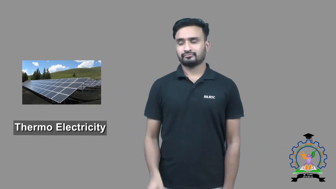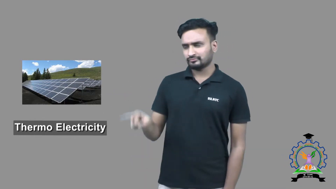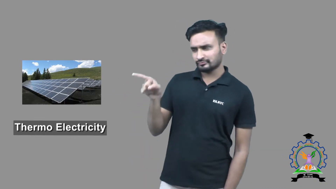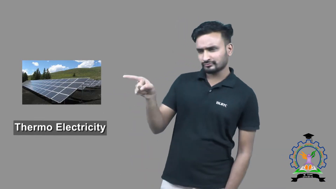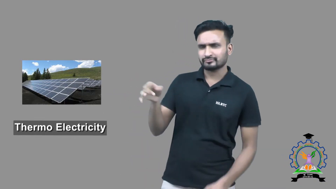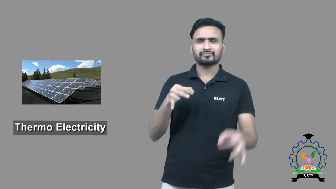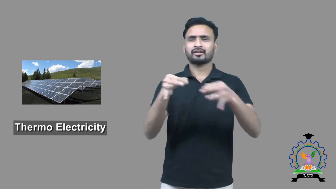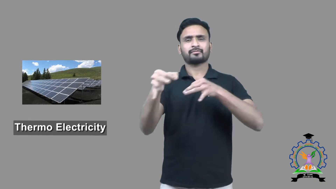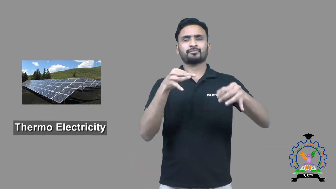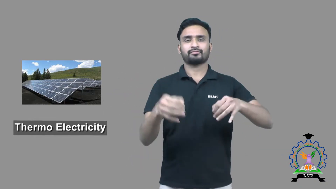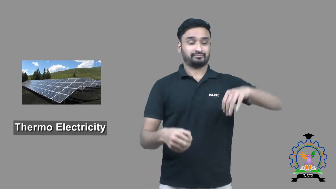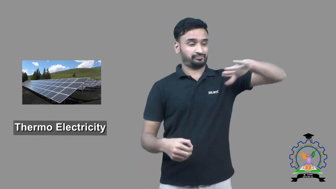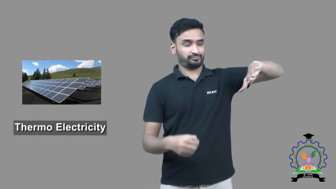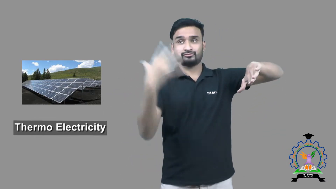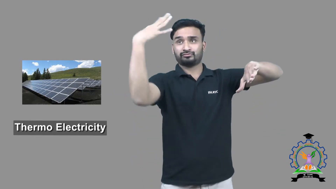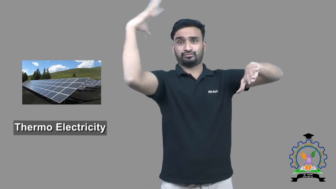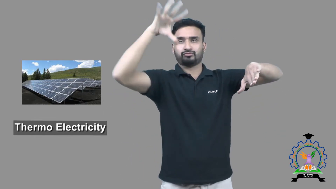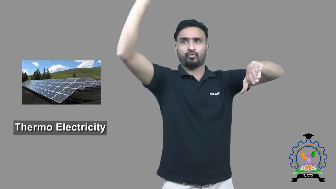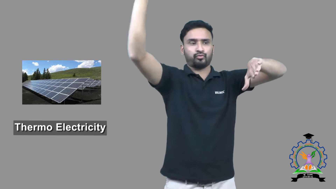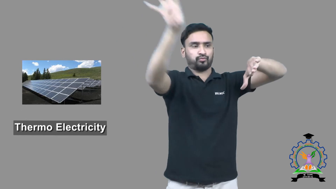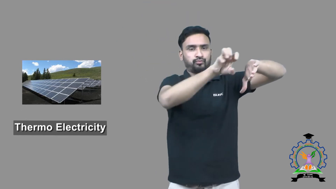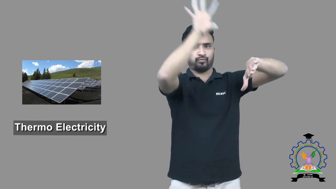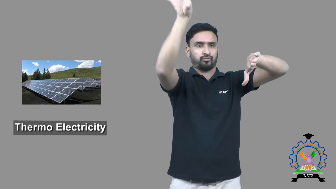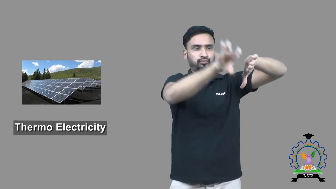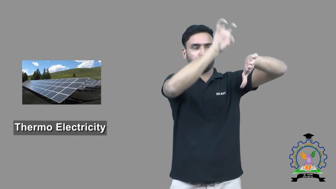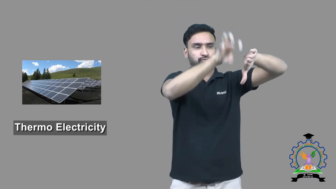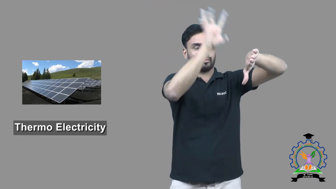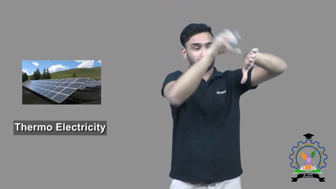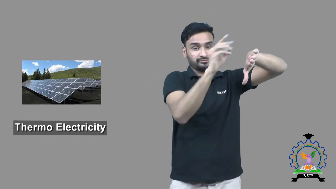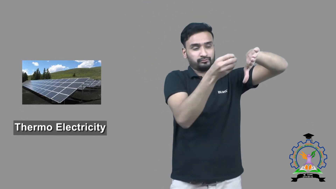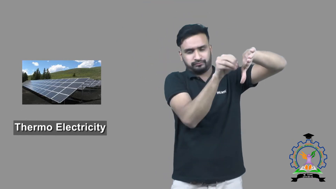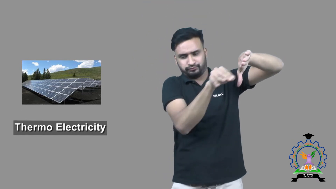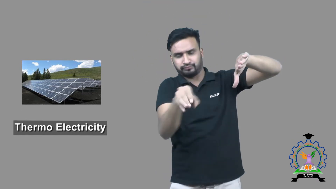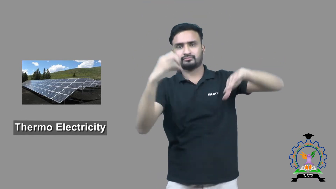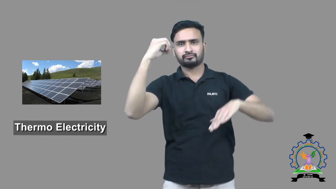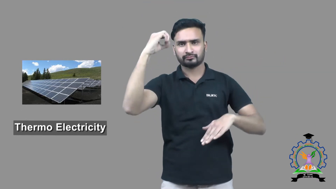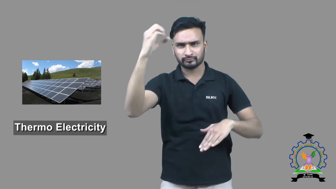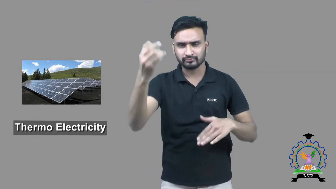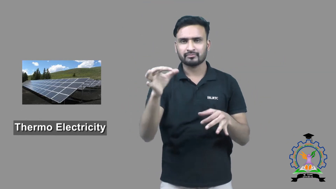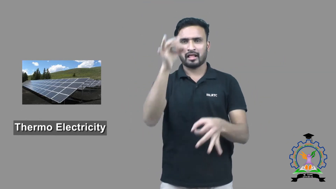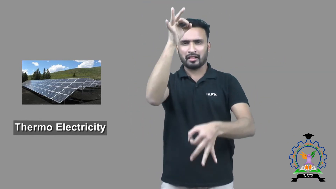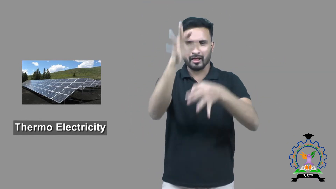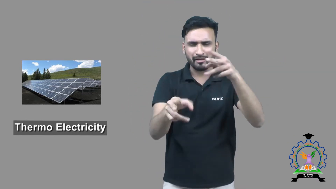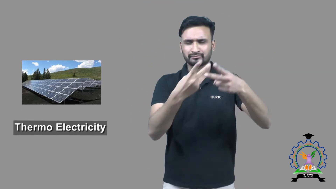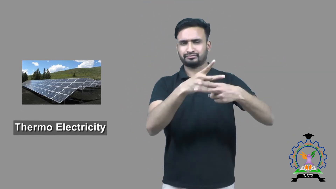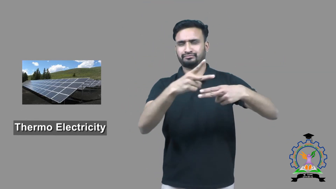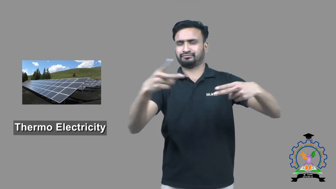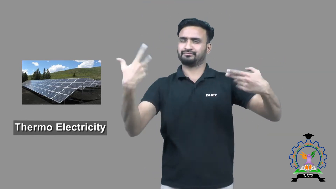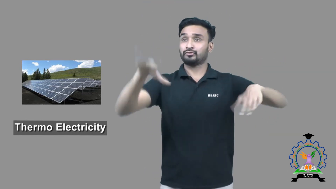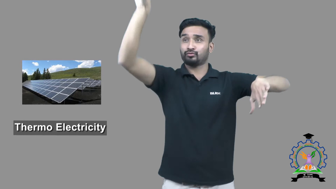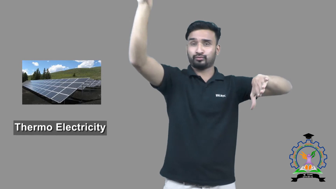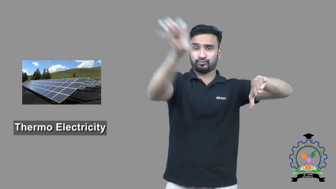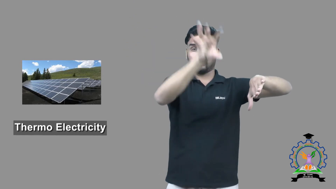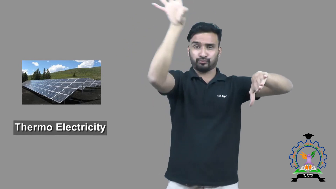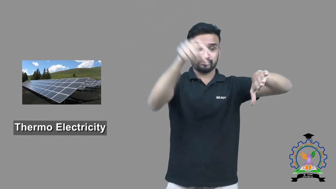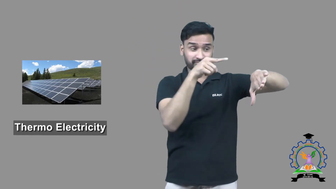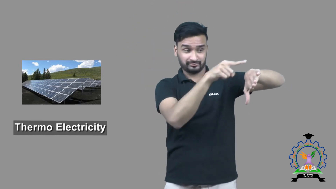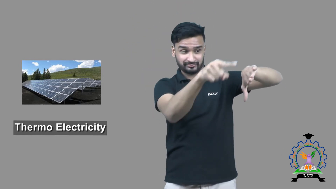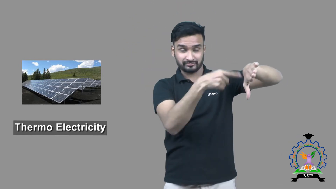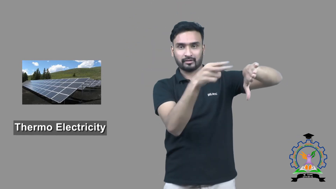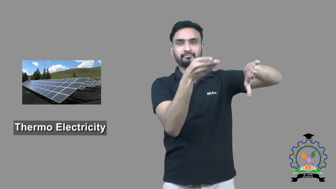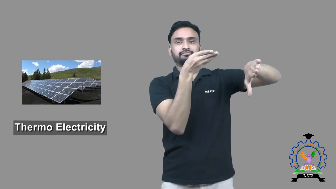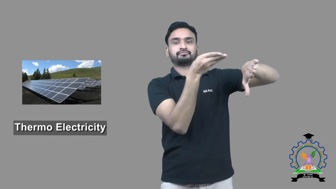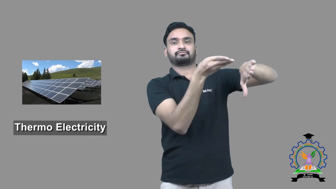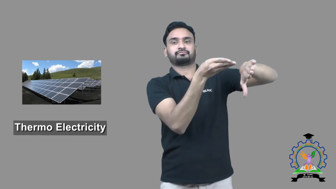Thermo Electricity